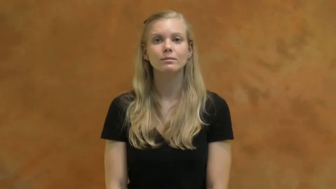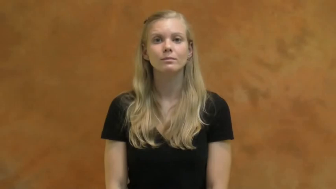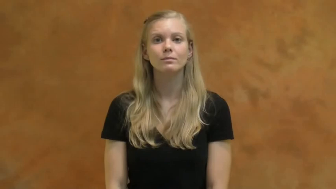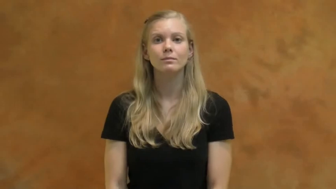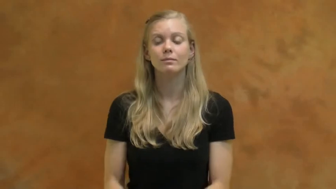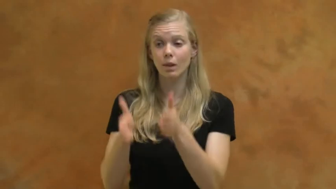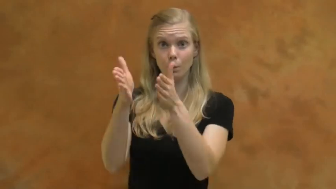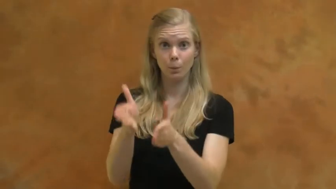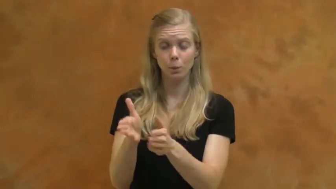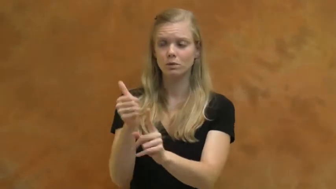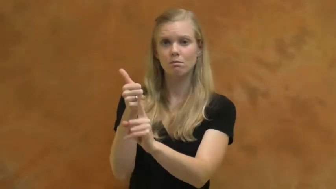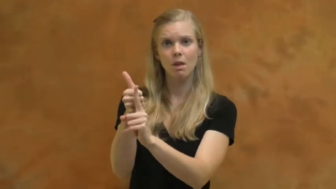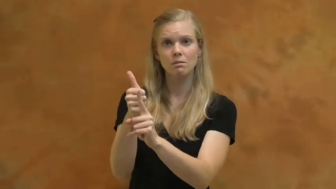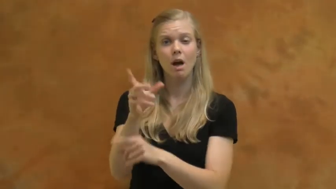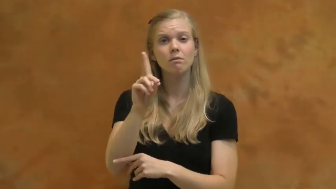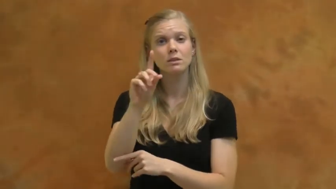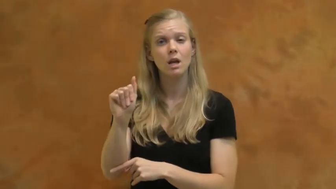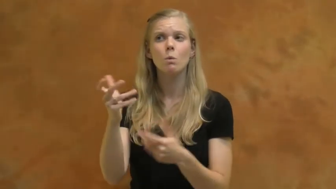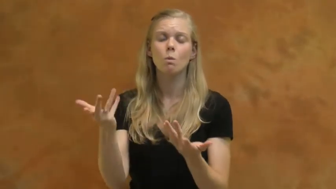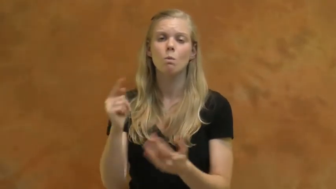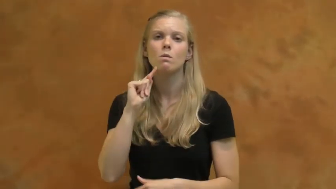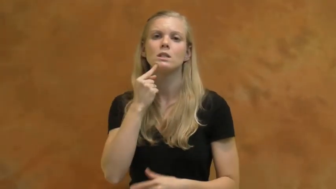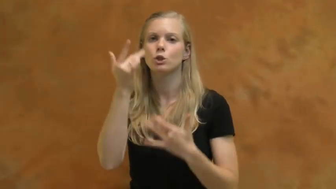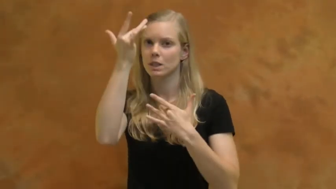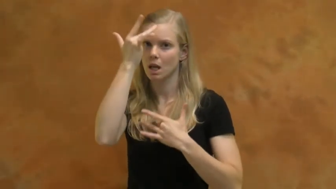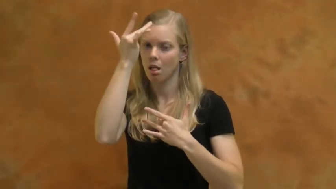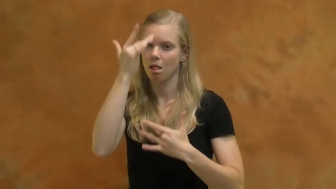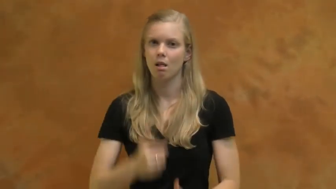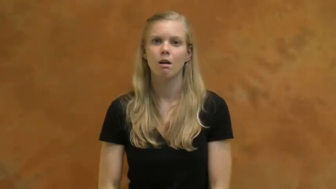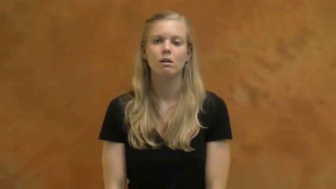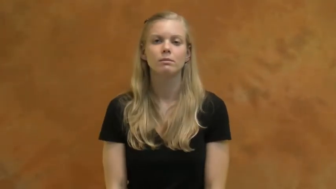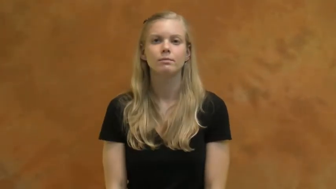invalid